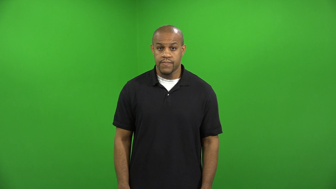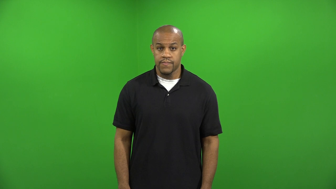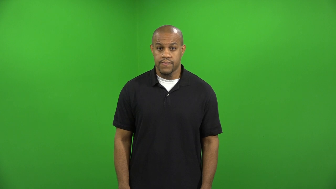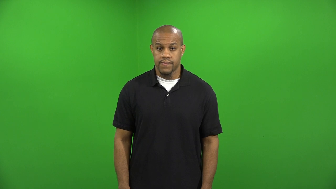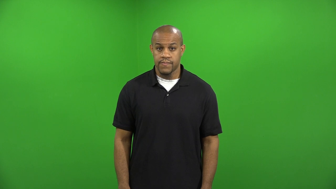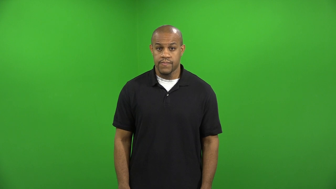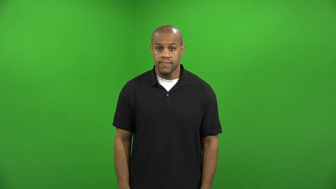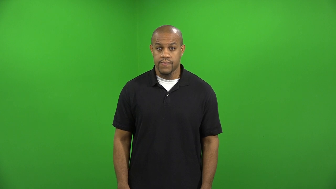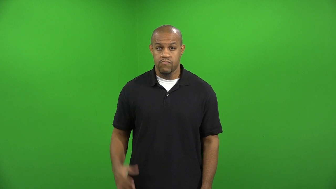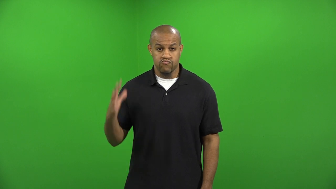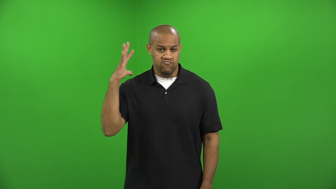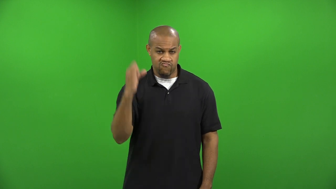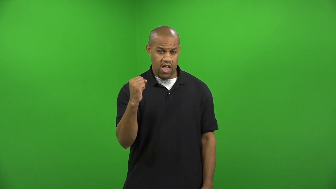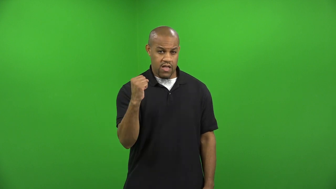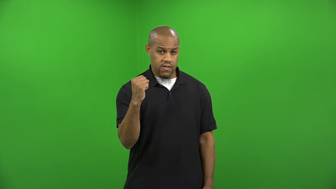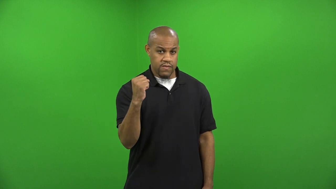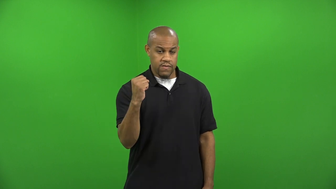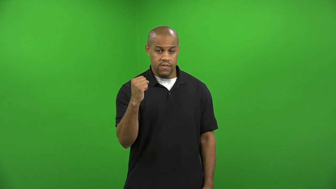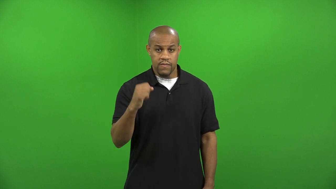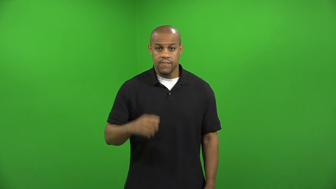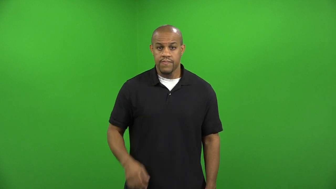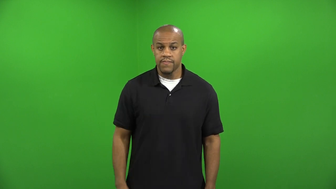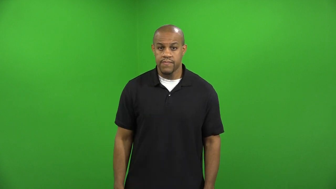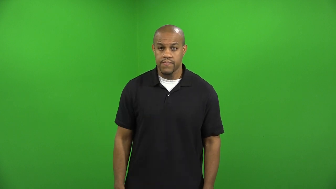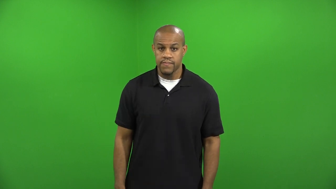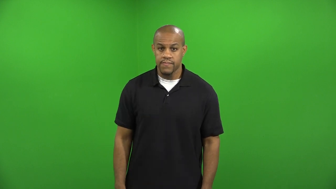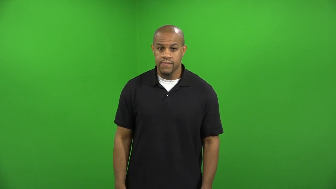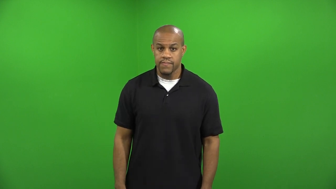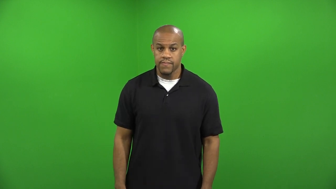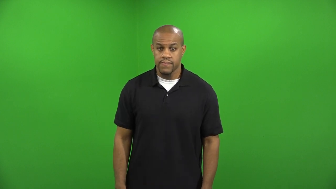Strike